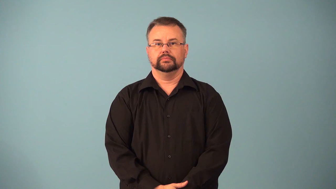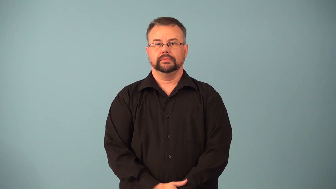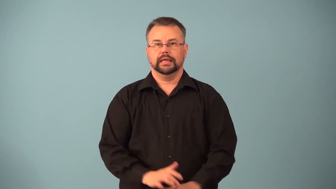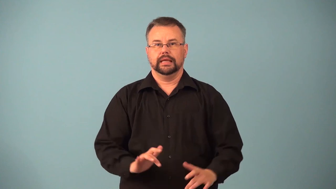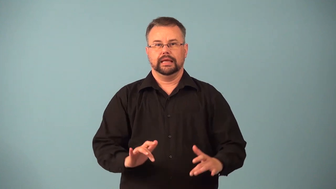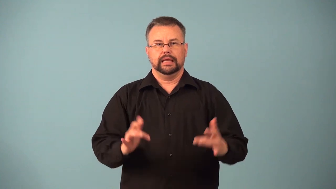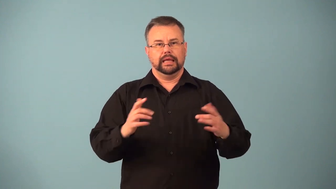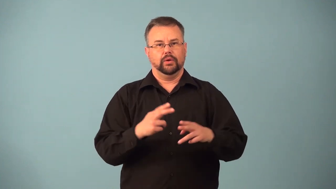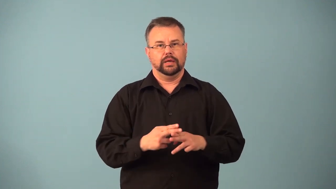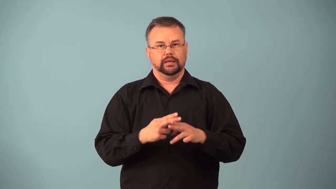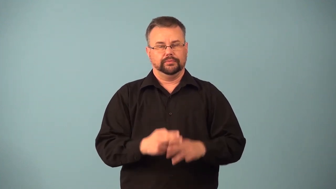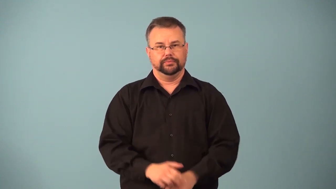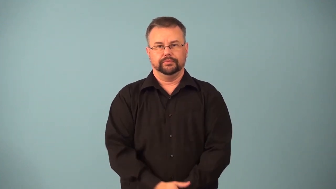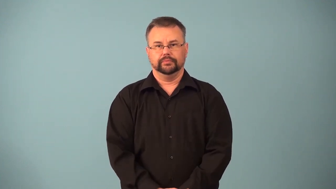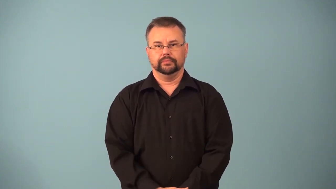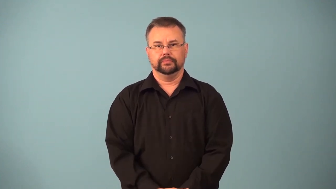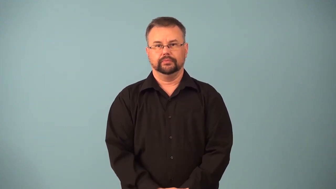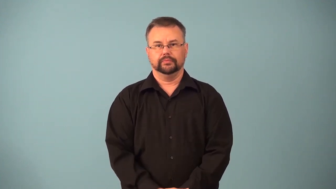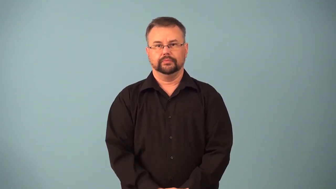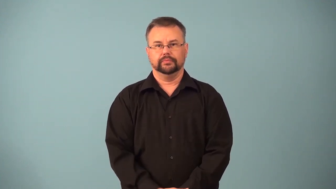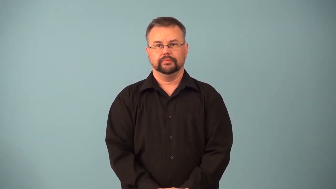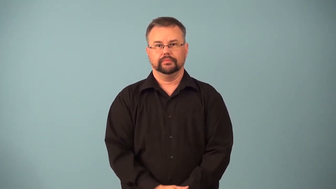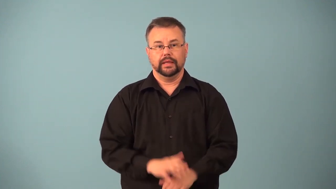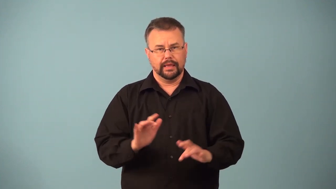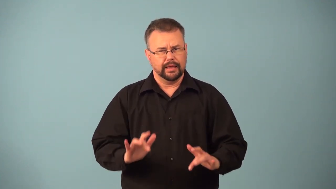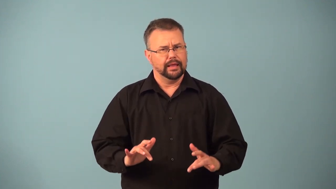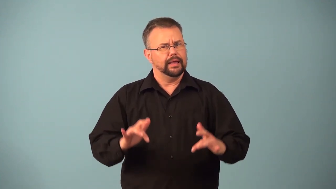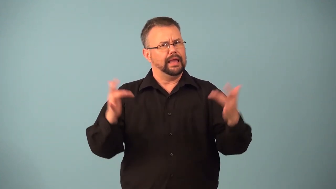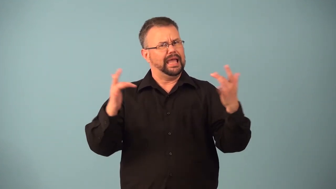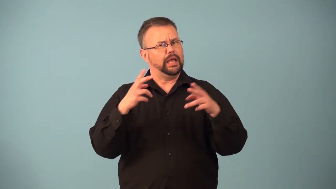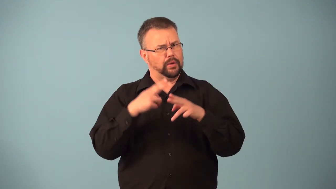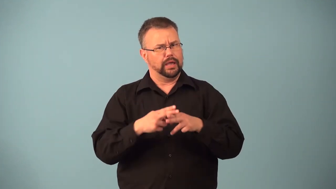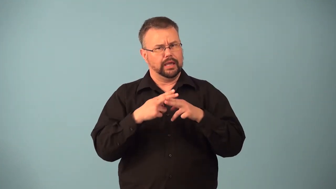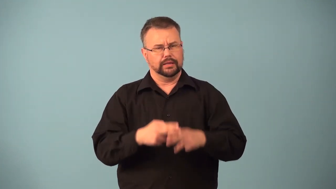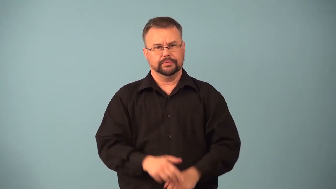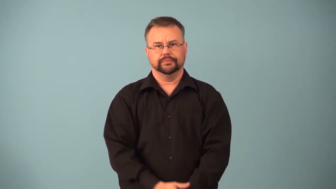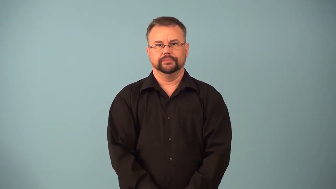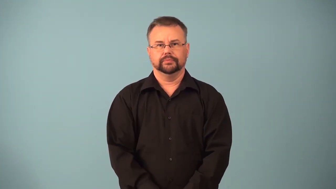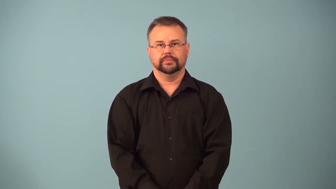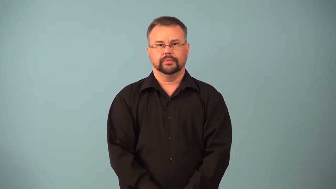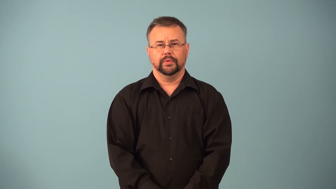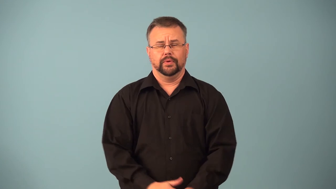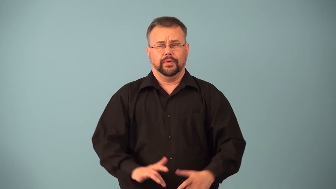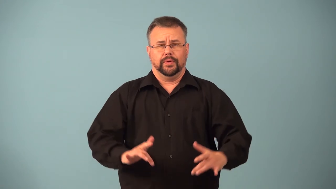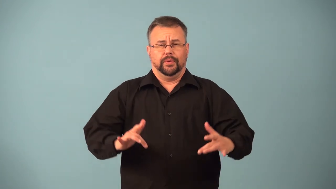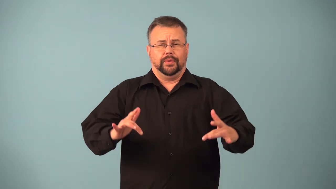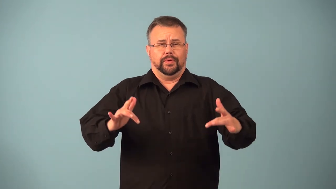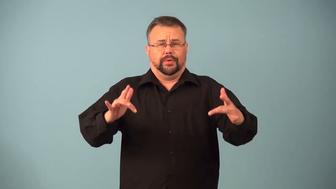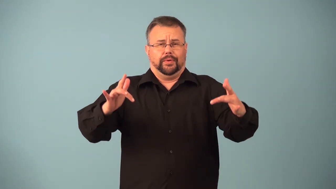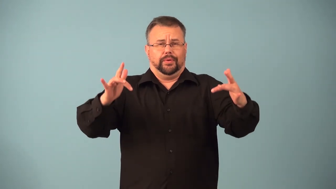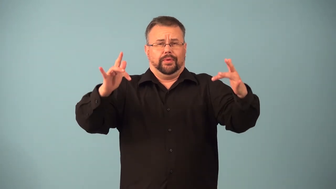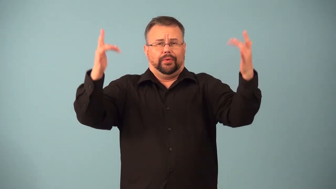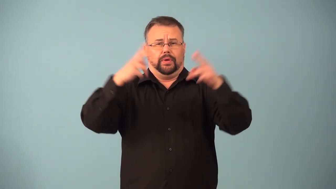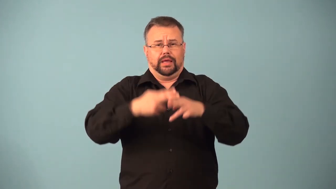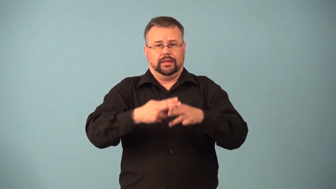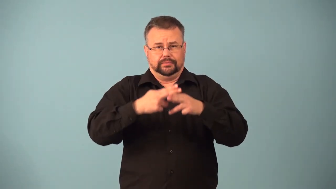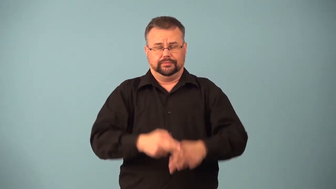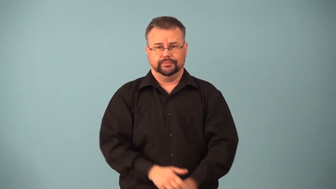feathery,featherier,featheriest-weight